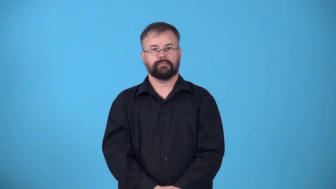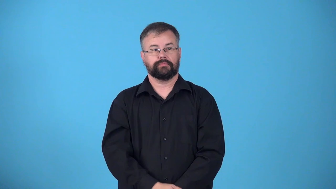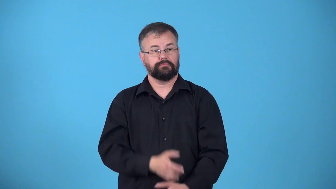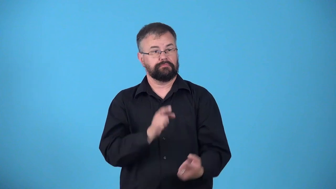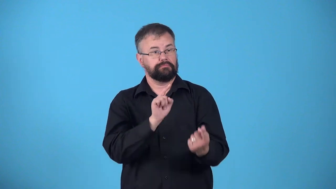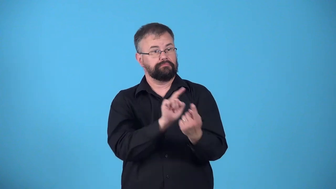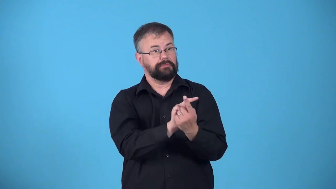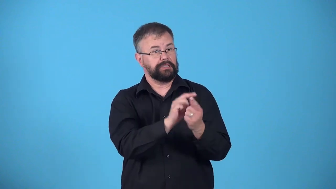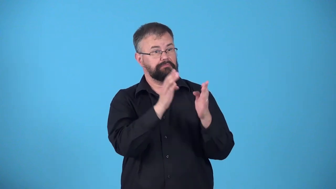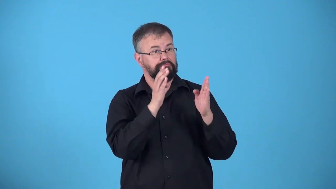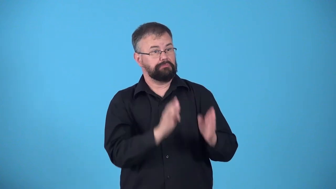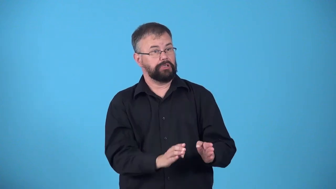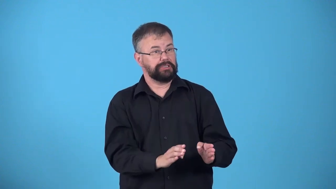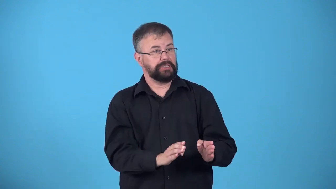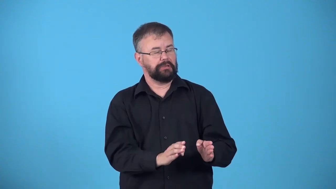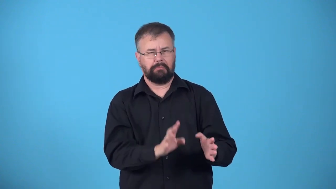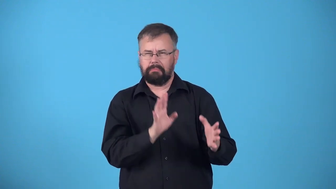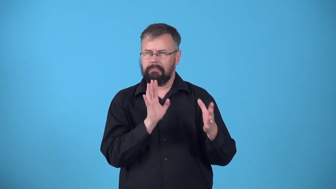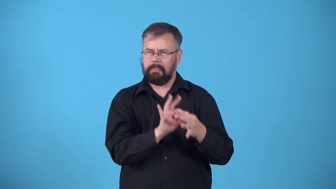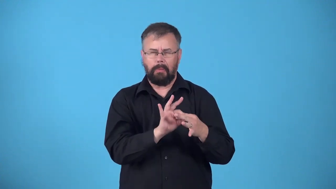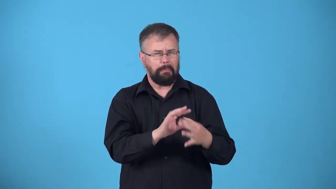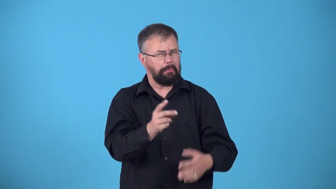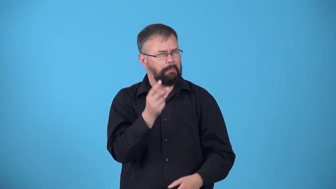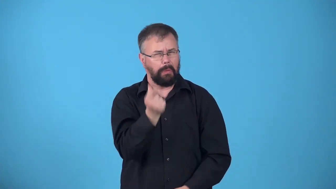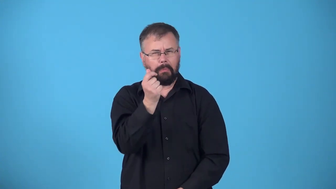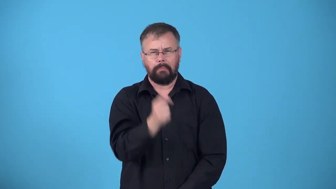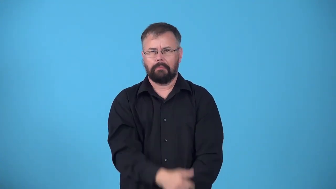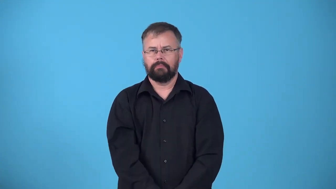hit it off